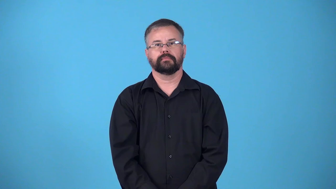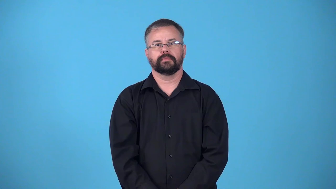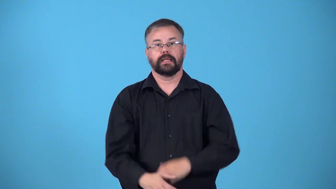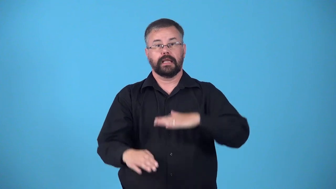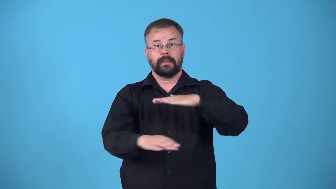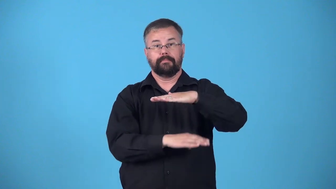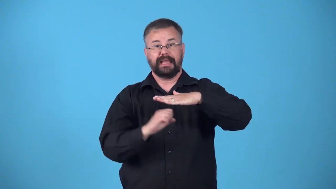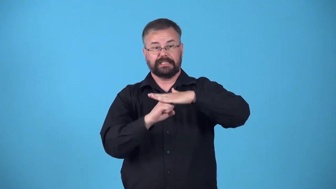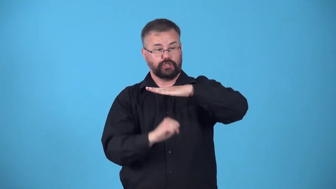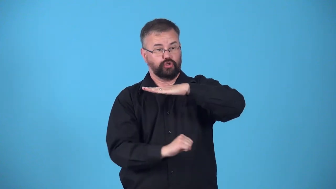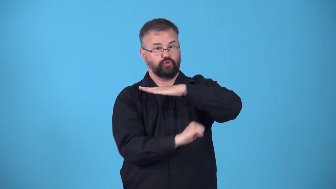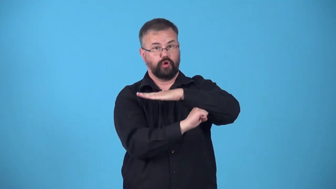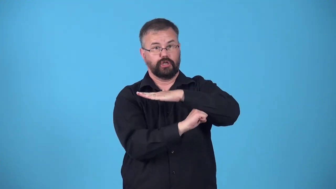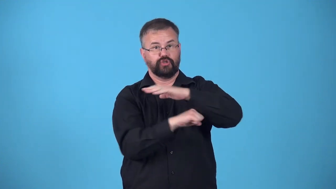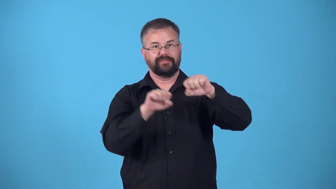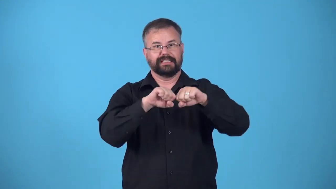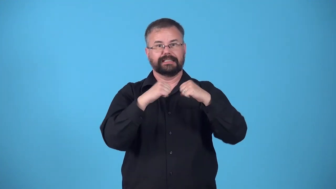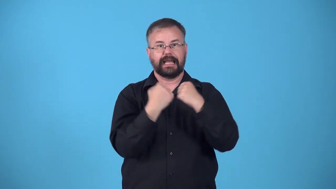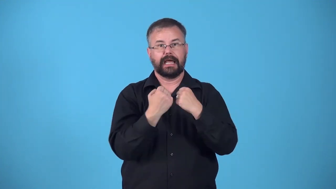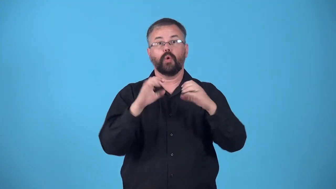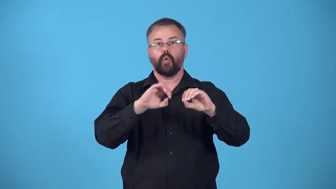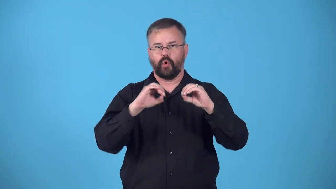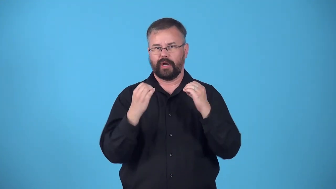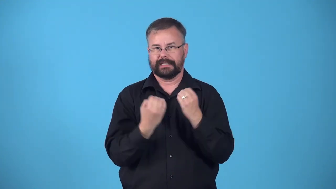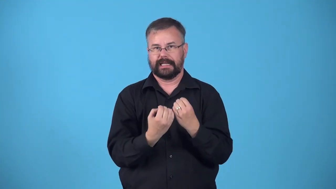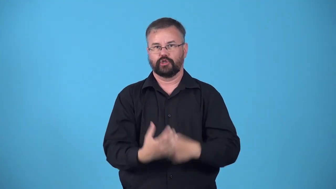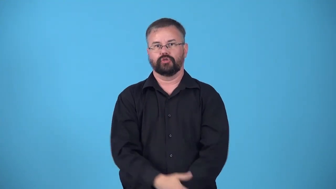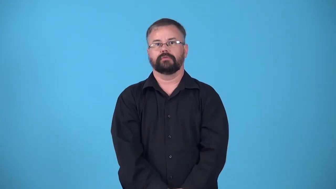fabric